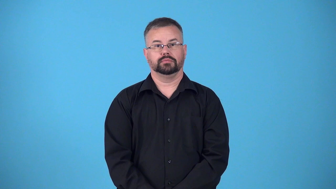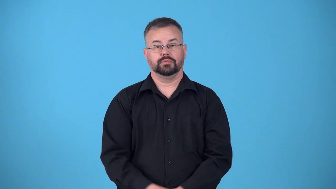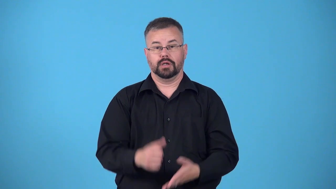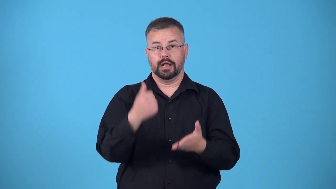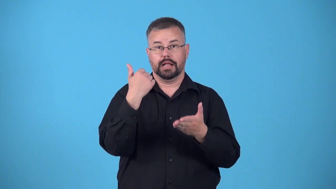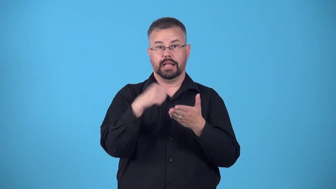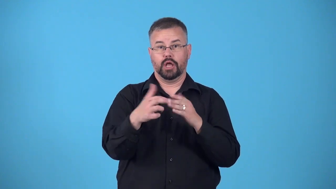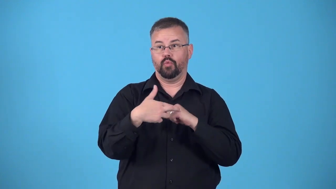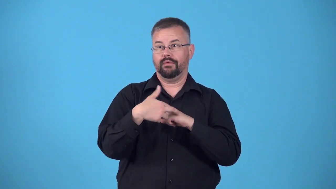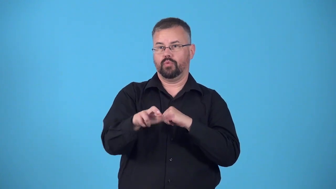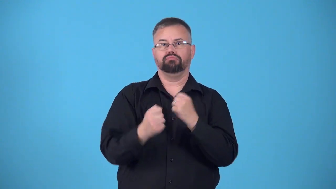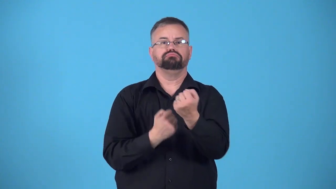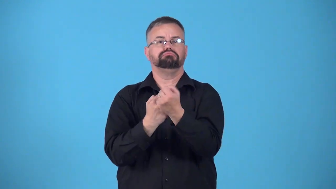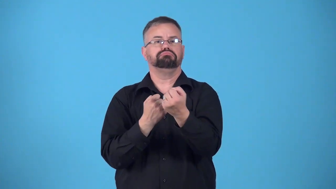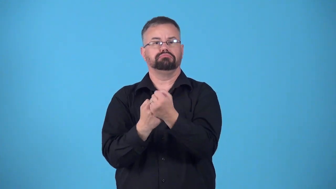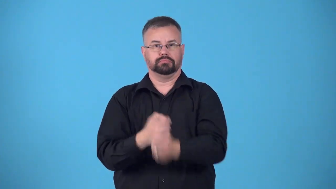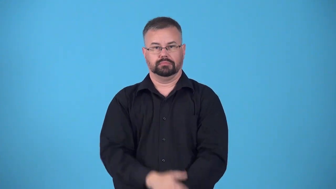referral letter